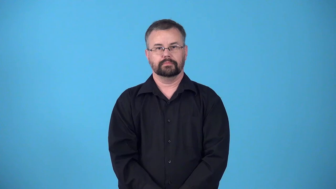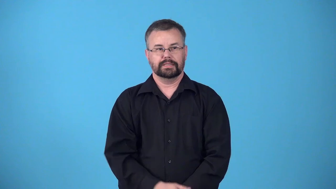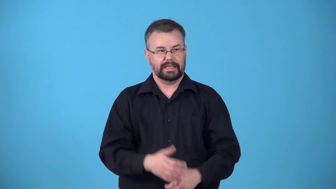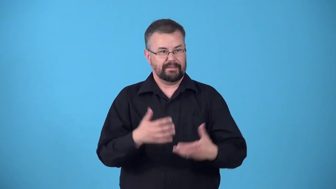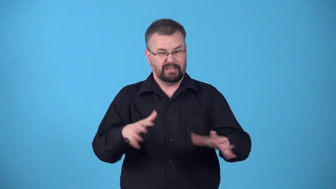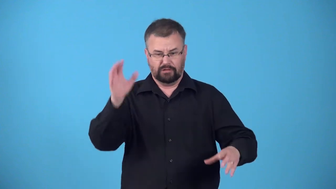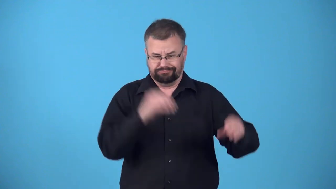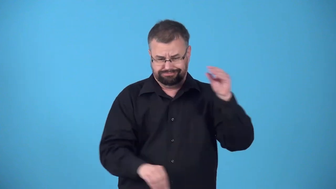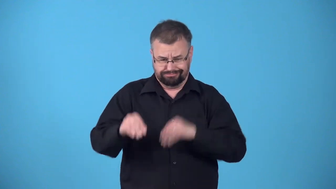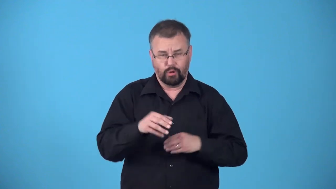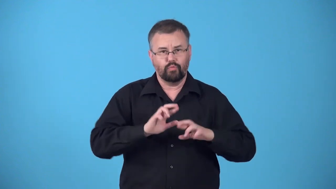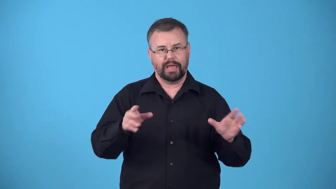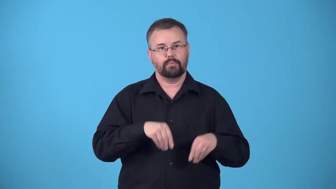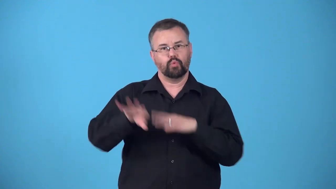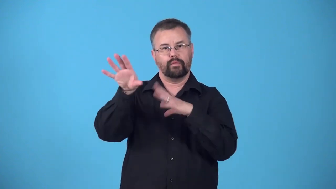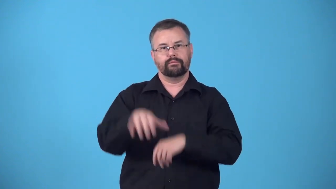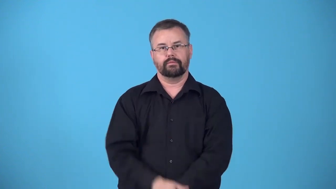bags all packed and ready to go